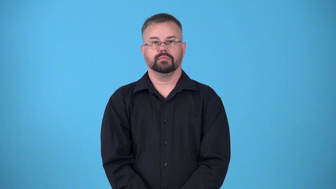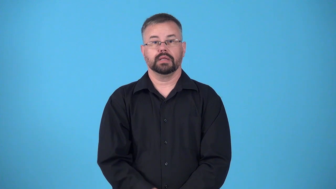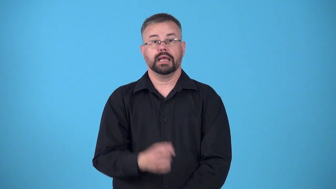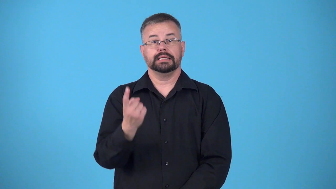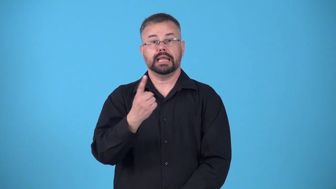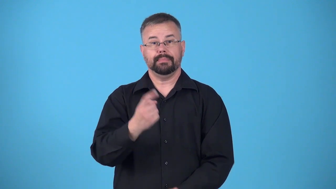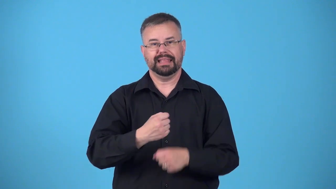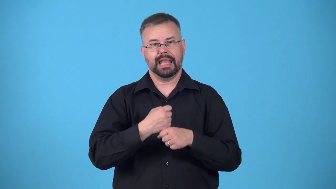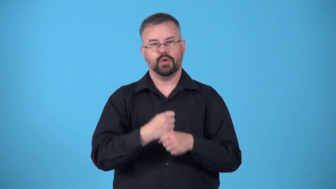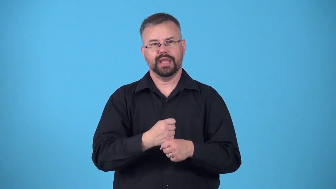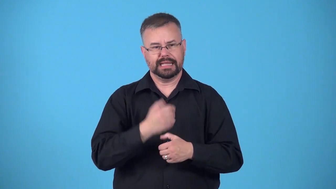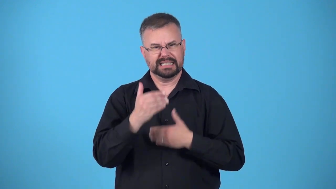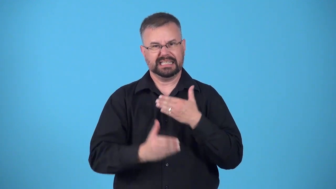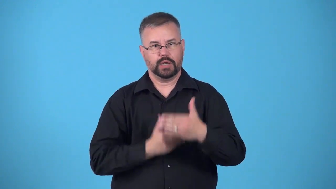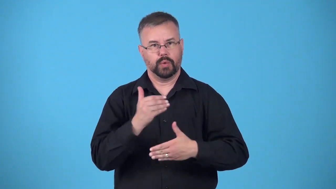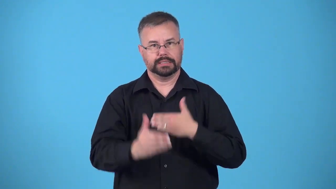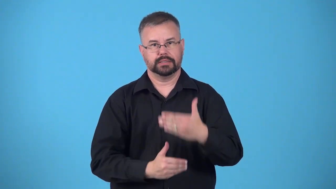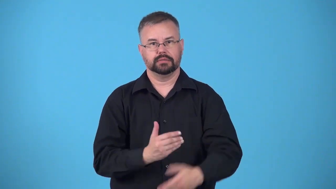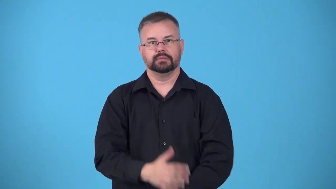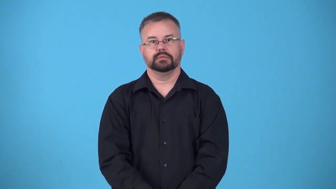sequencer